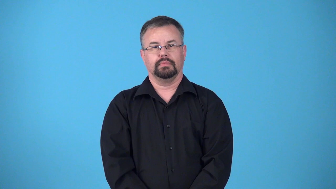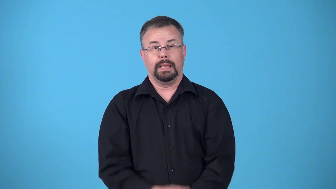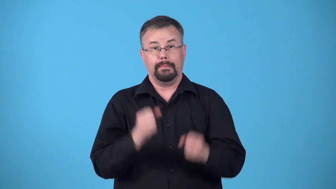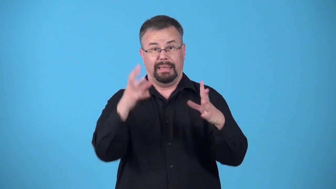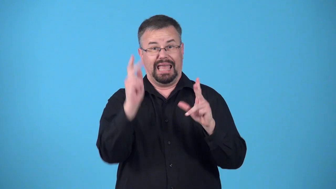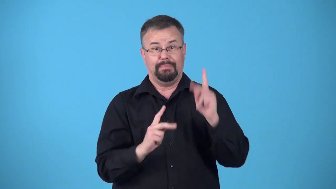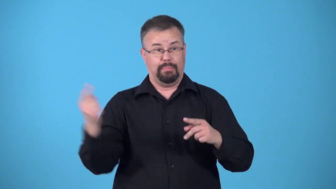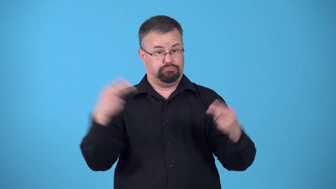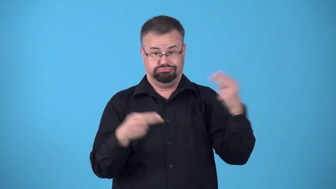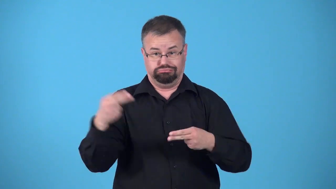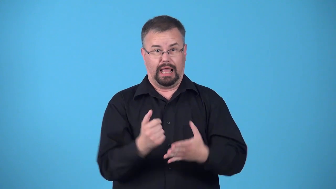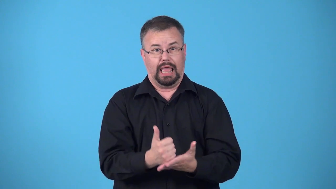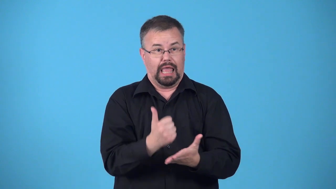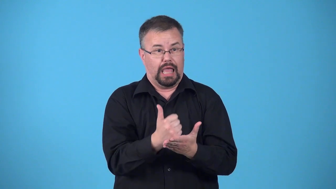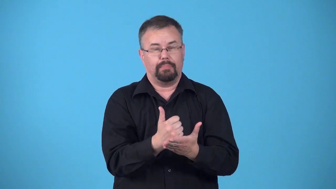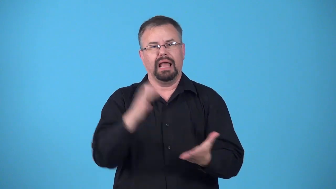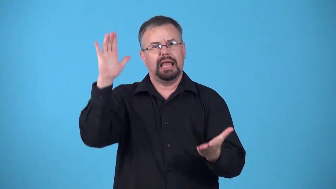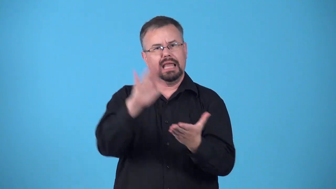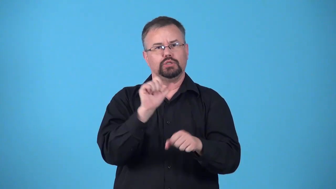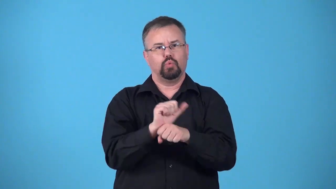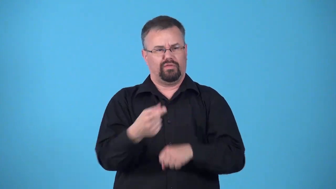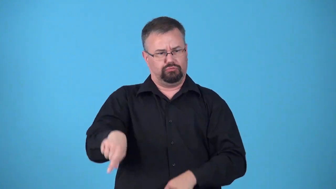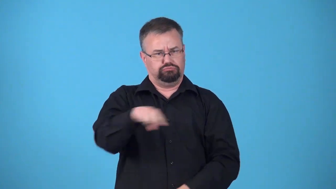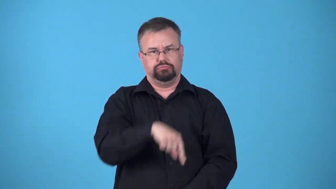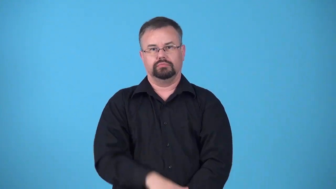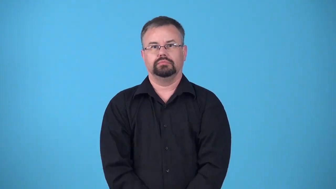many hands make light work